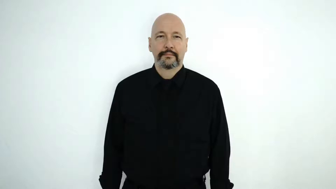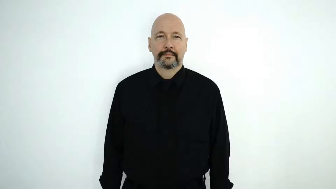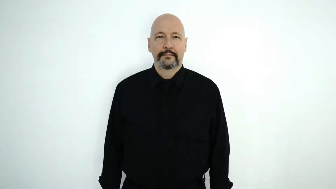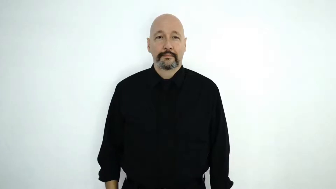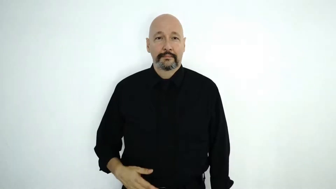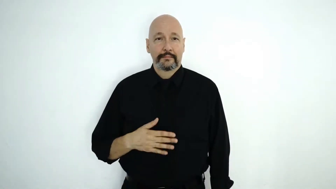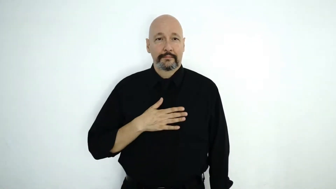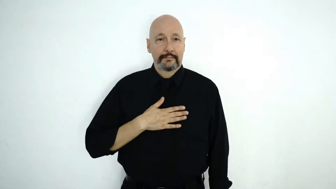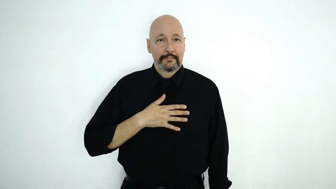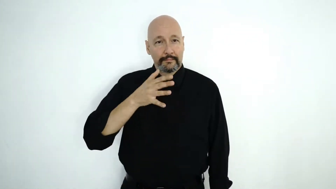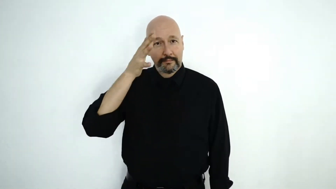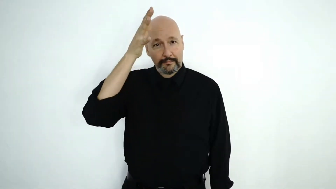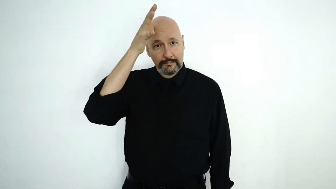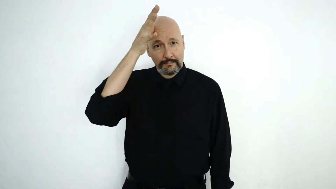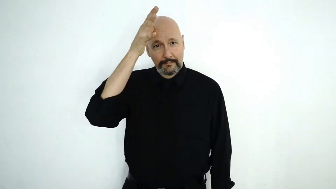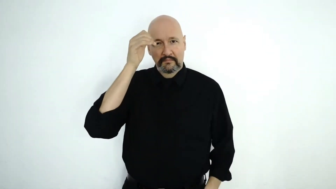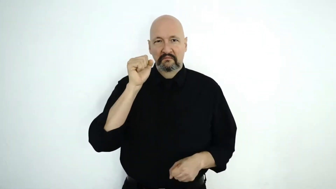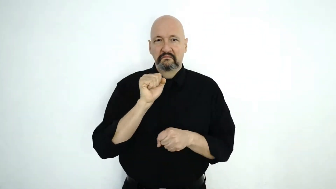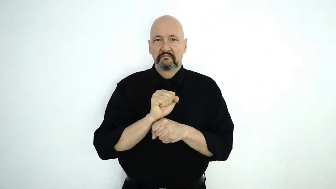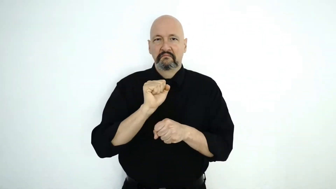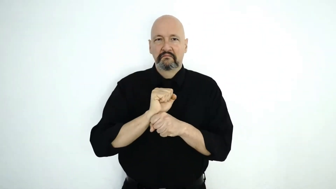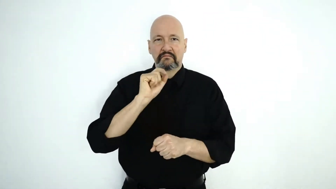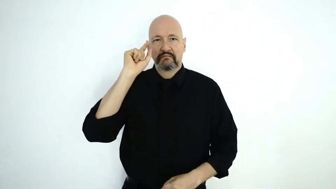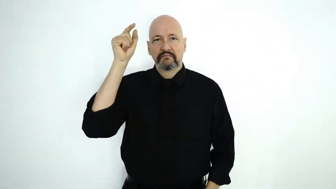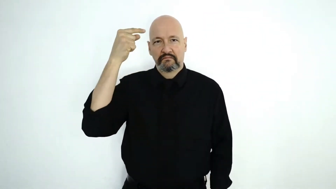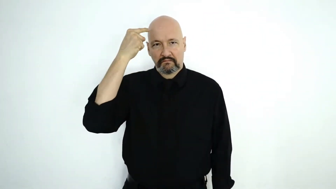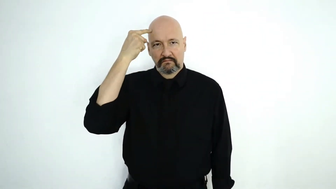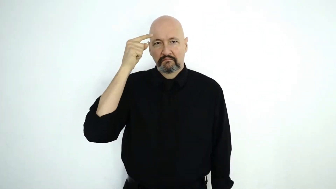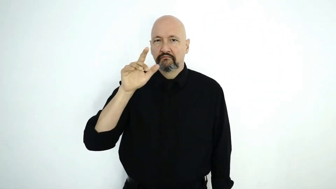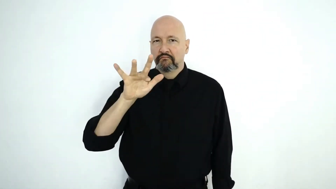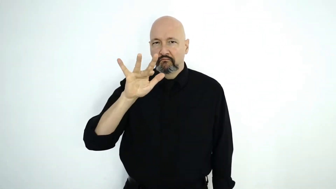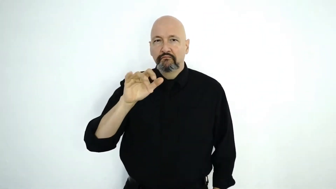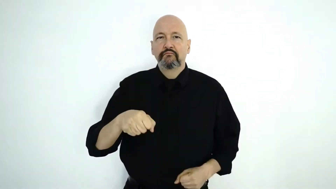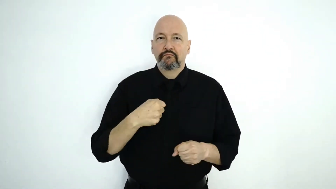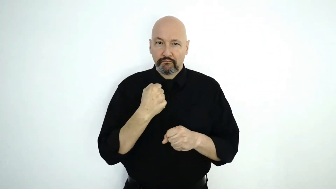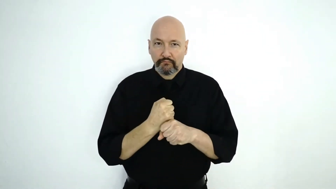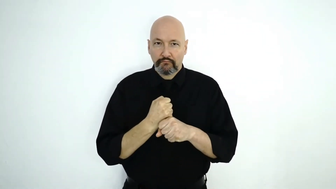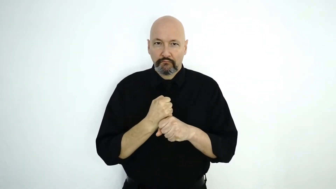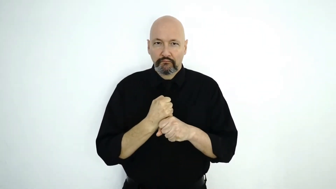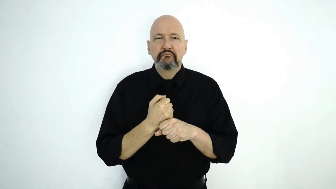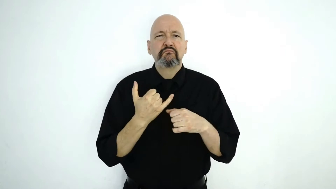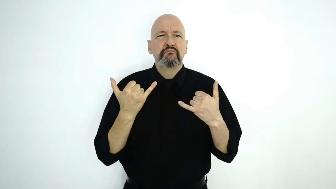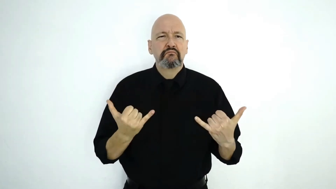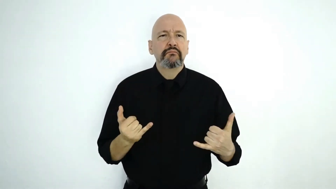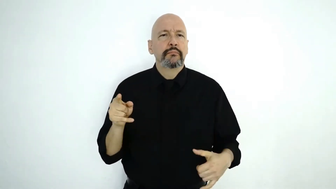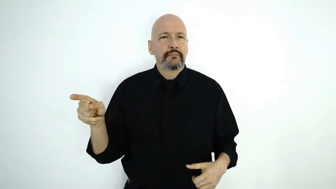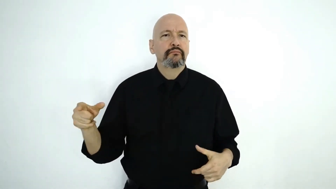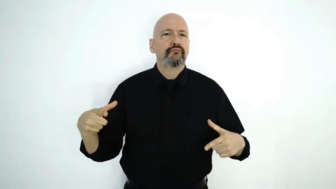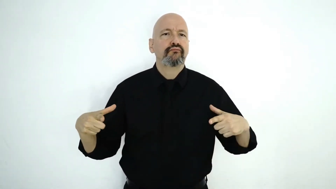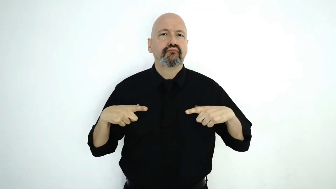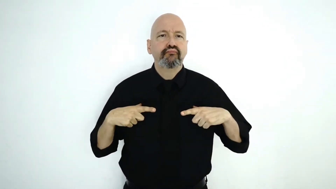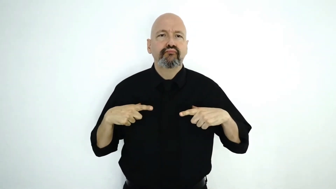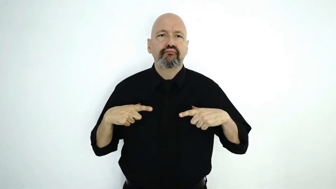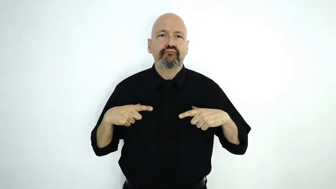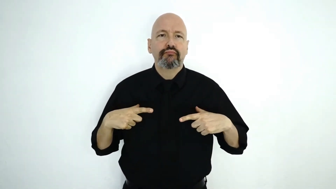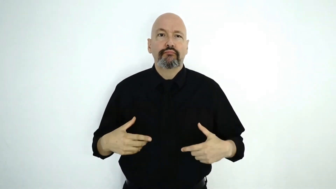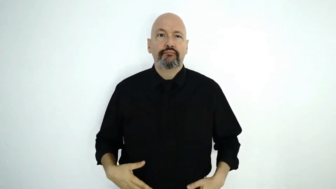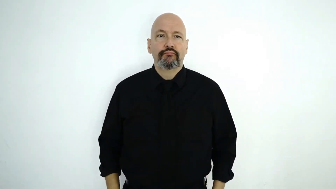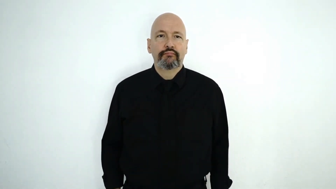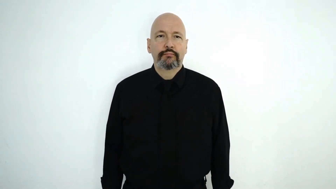MY FATHER WORK GOVERNMENT 25 YEARS. NOW HE RETIRED.